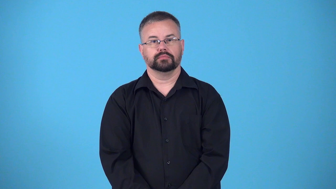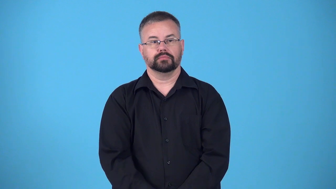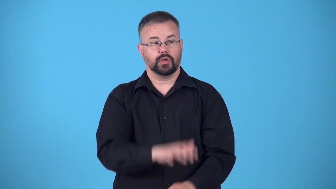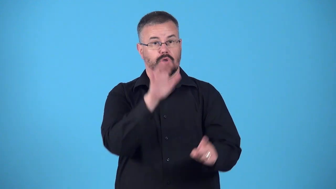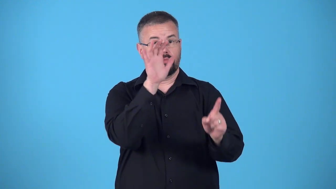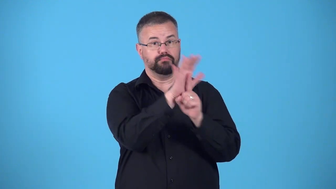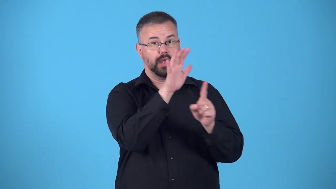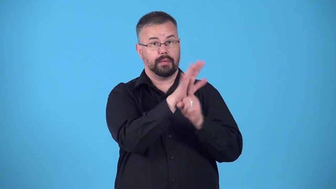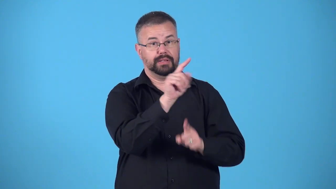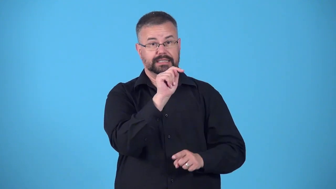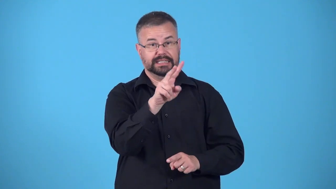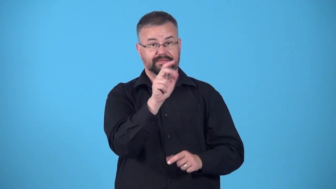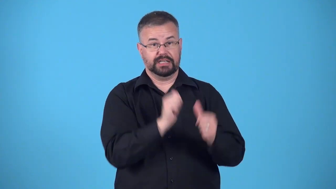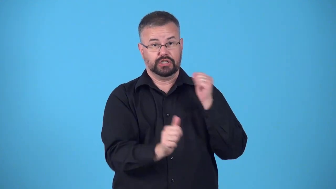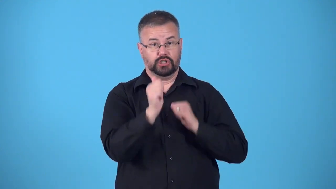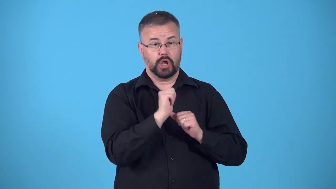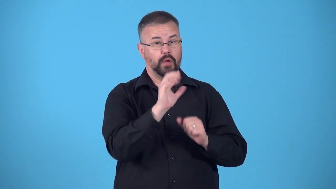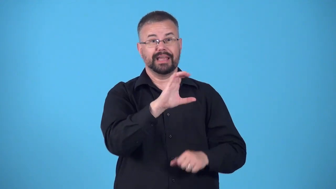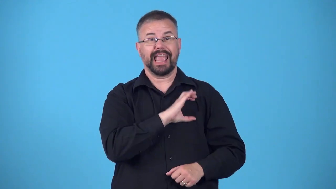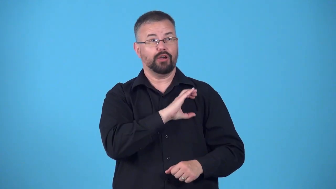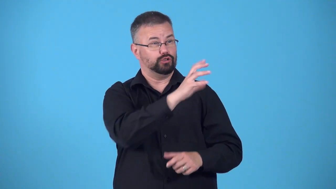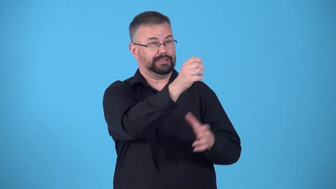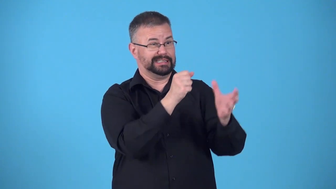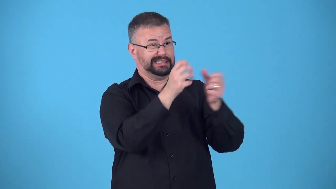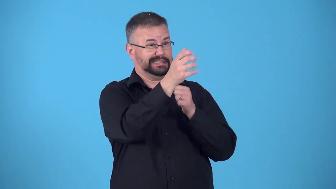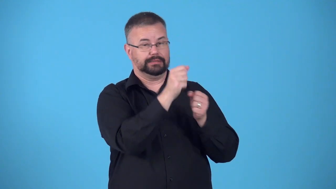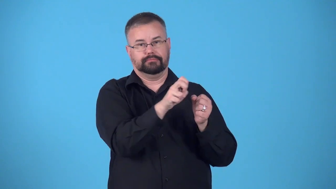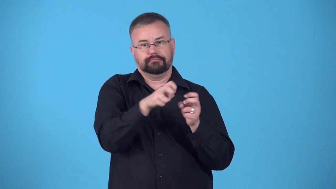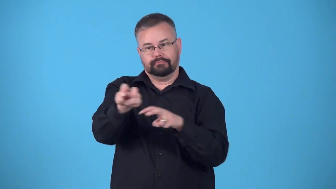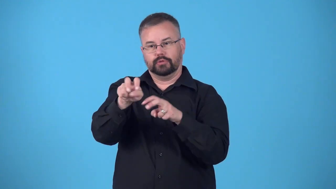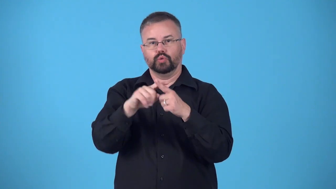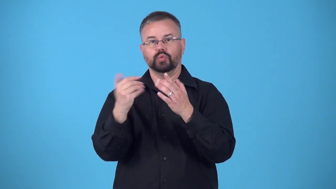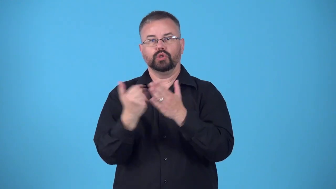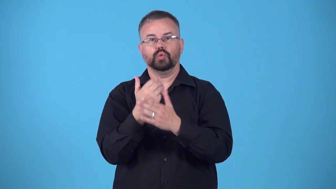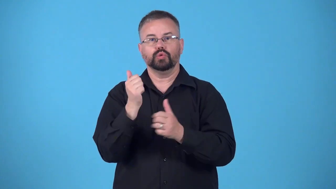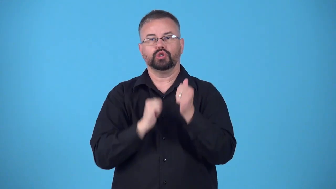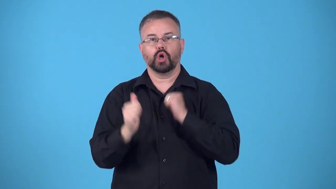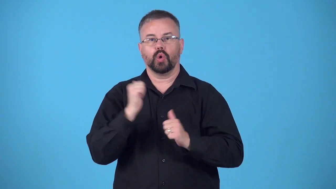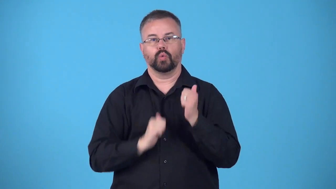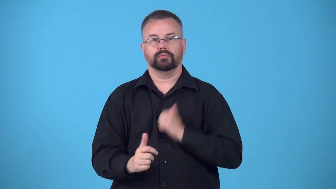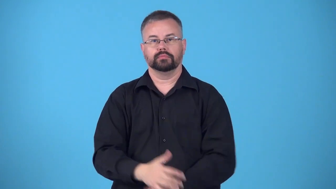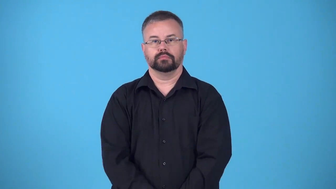spin off